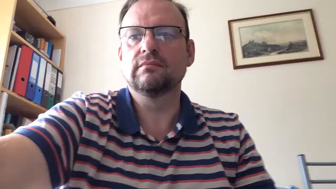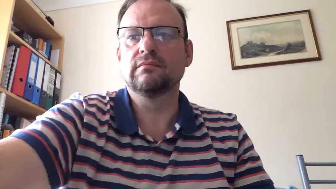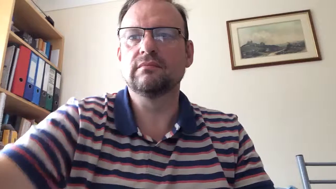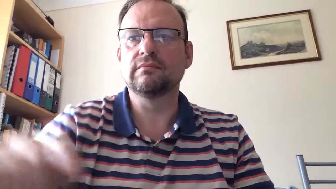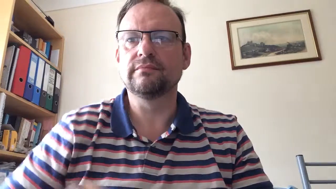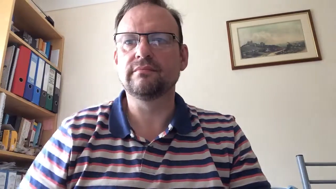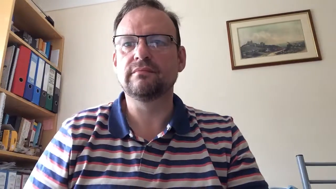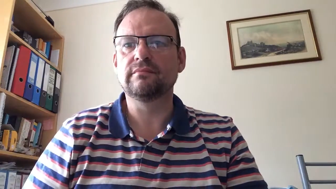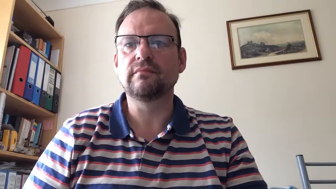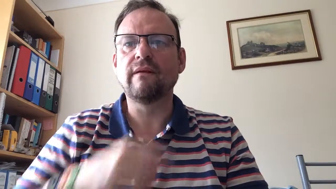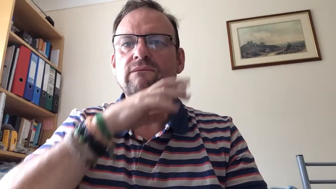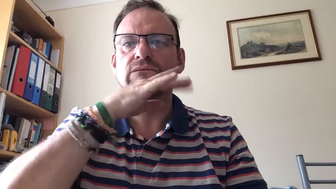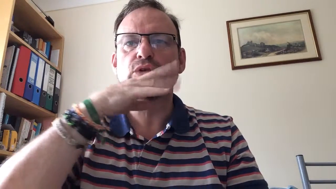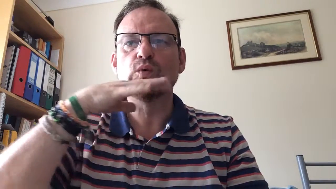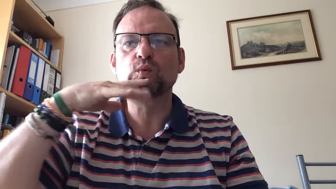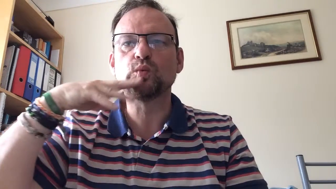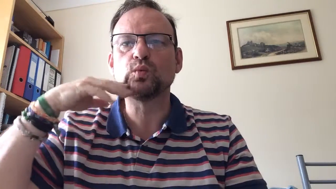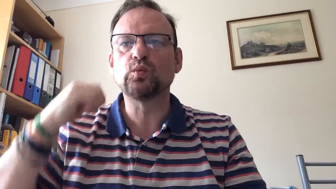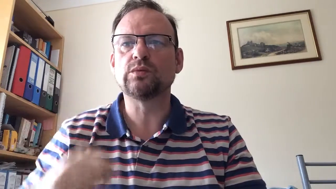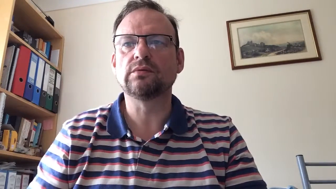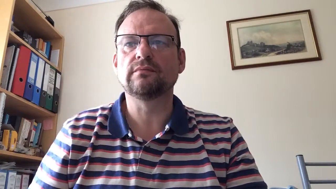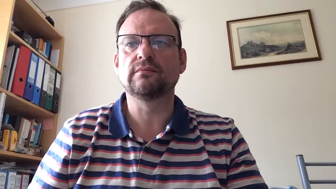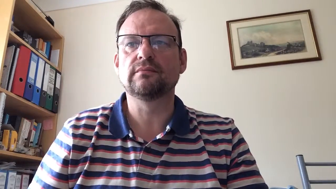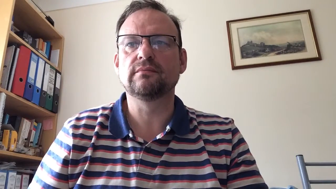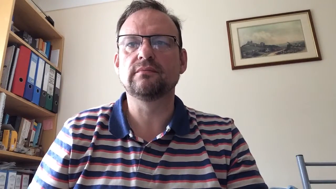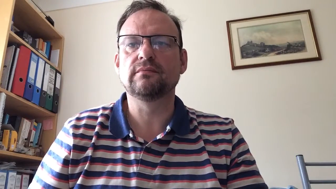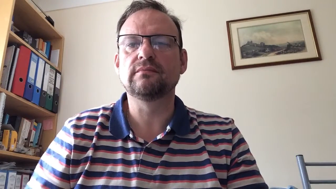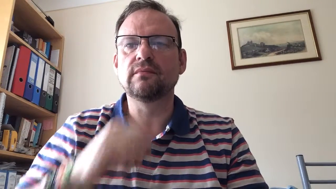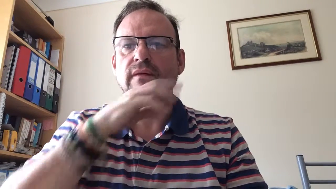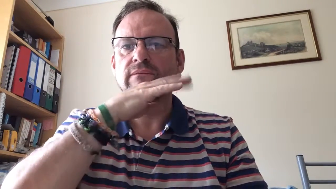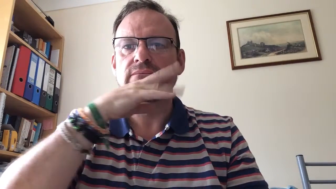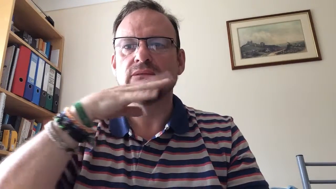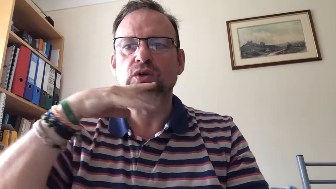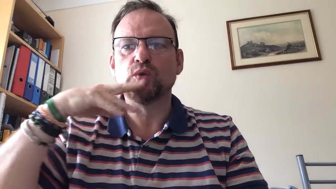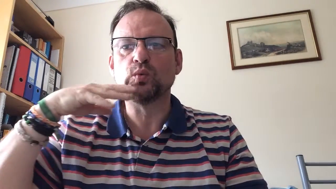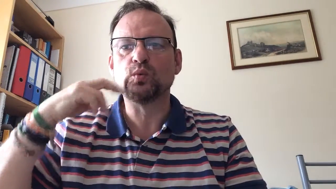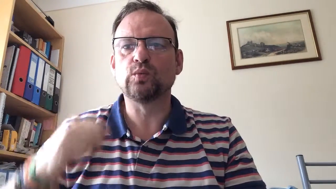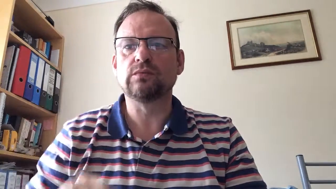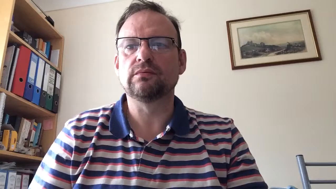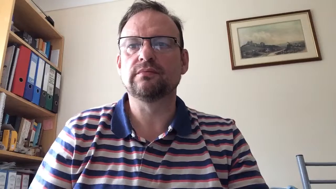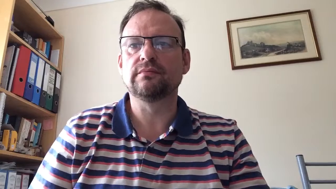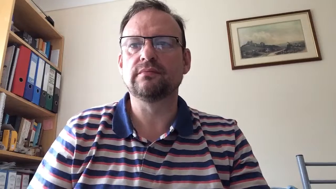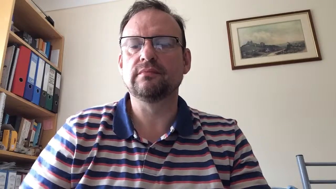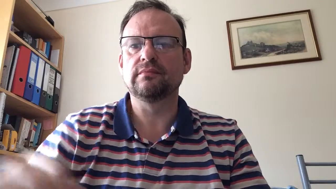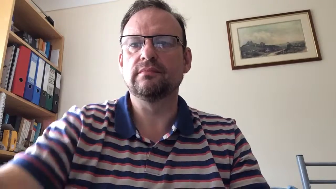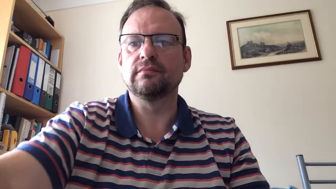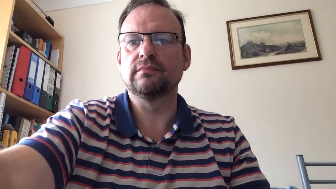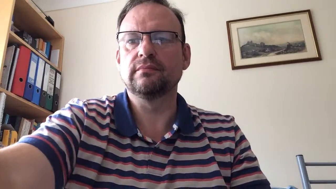Fruit